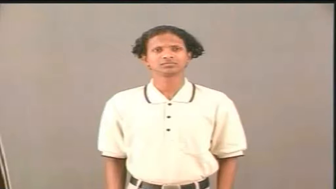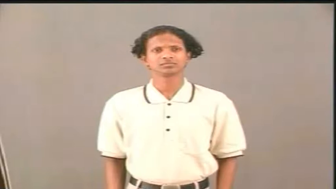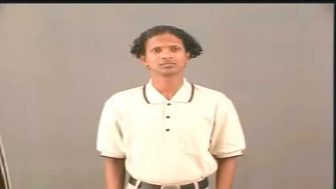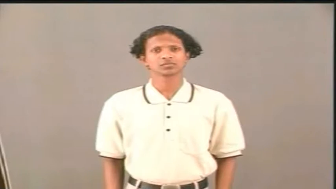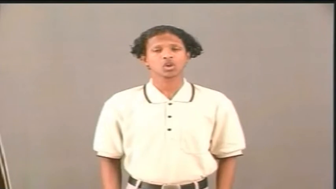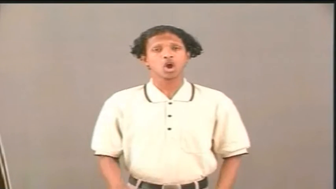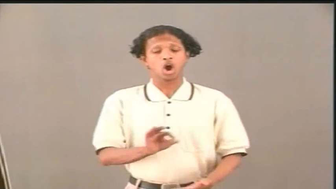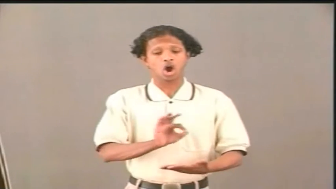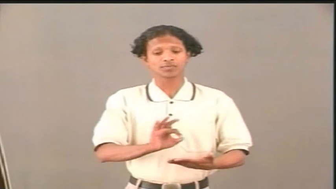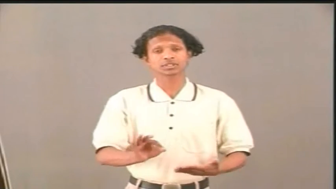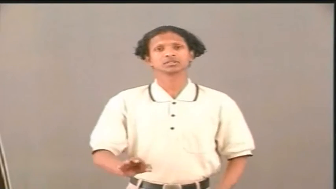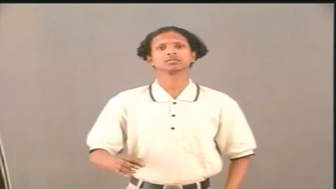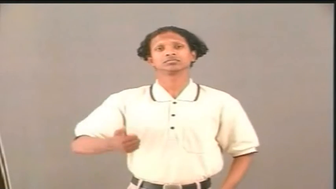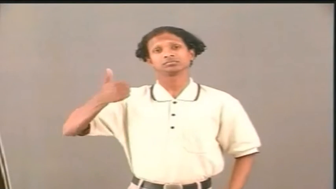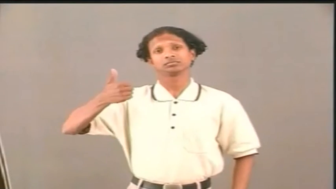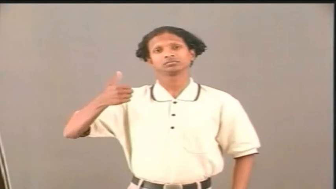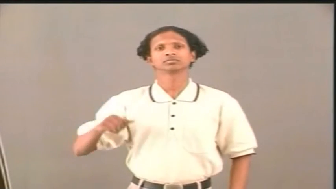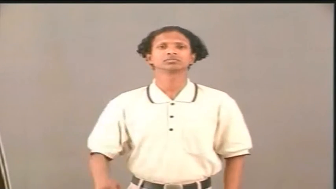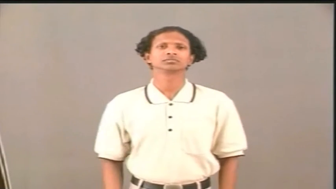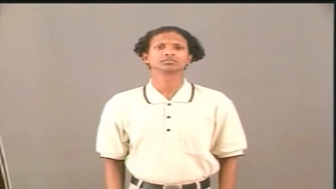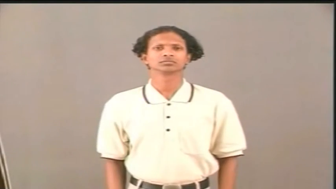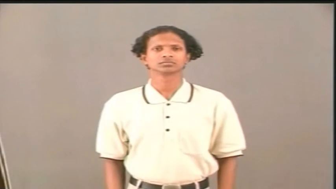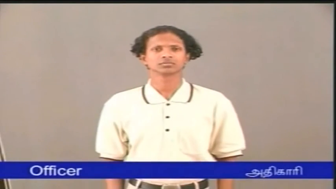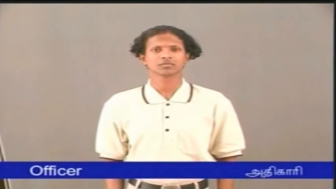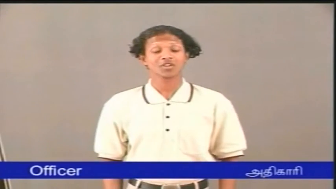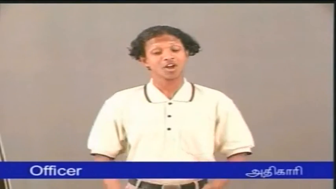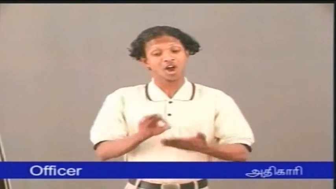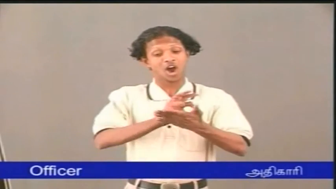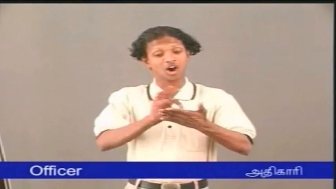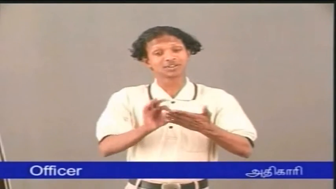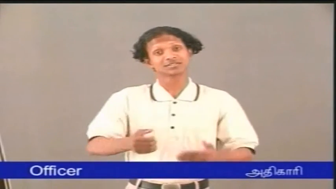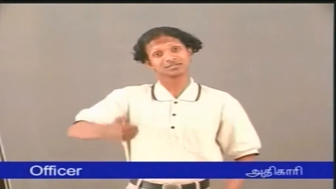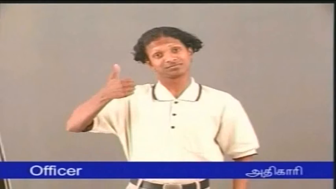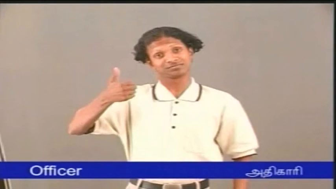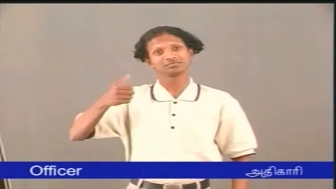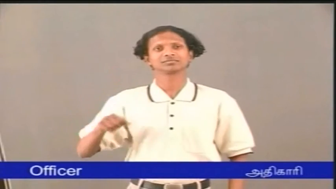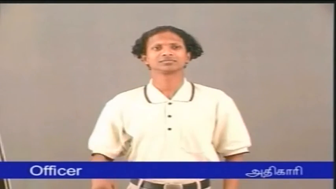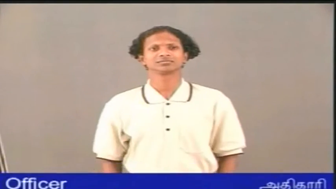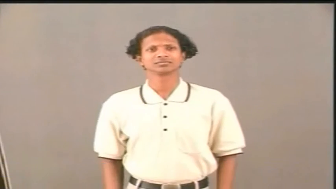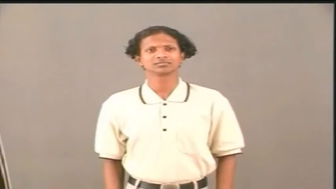officer